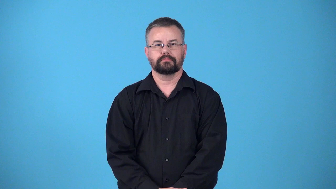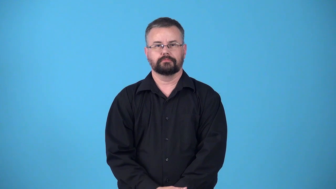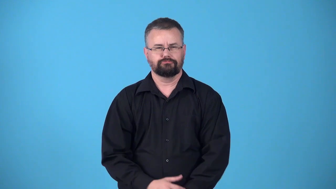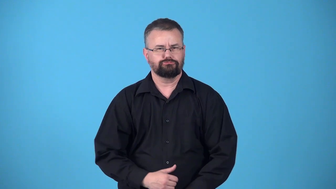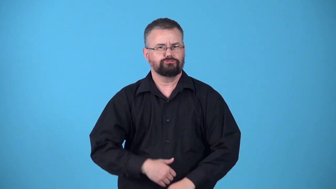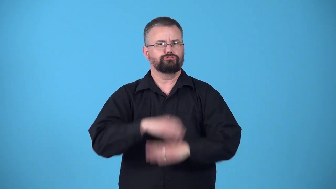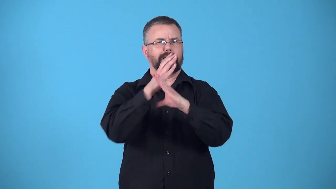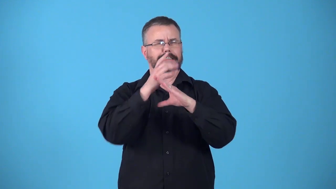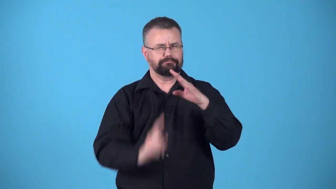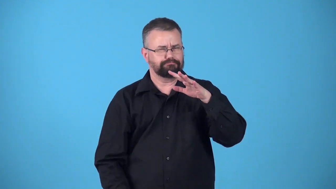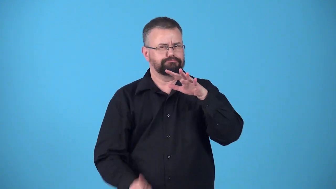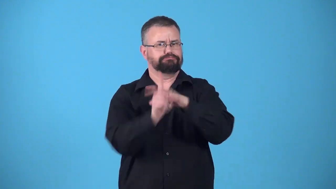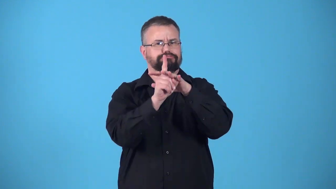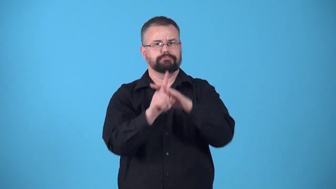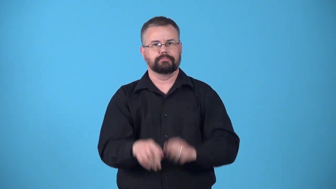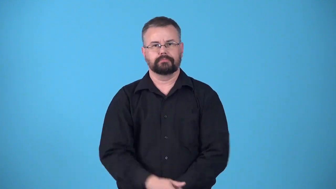fat hits the fire